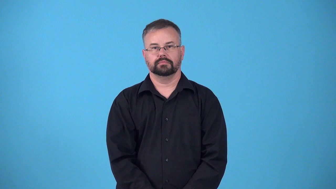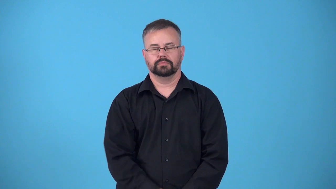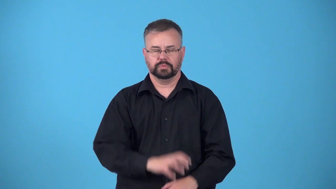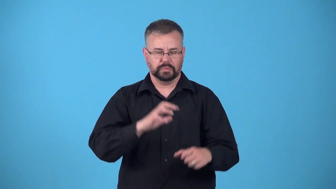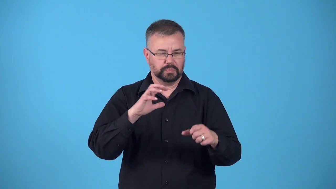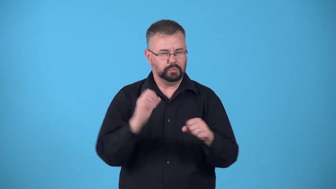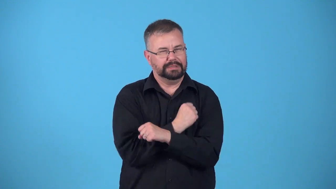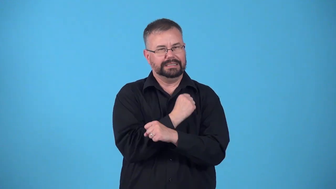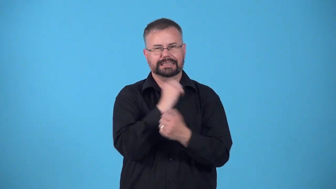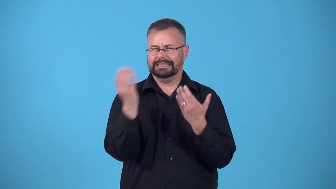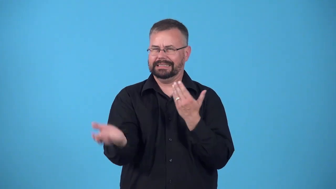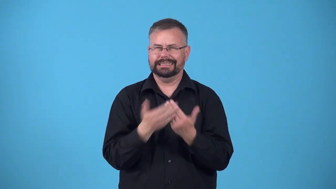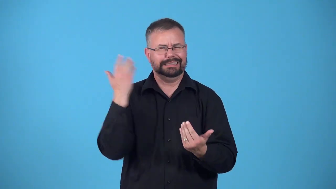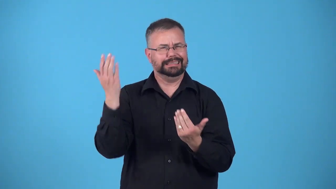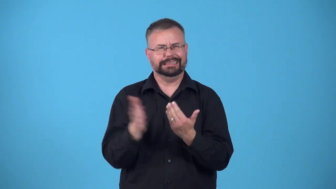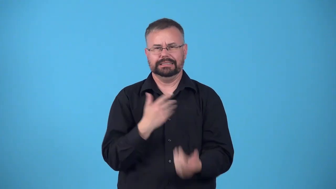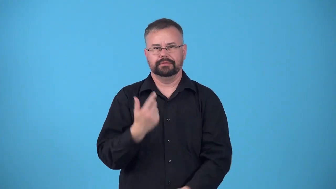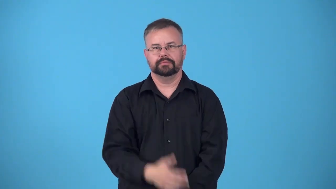walk away with